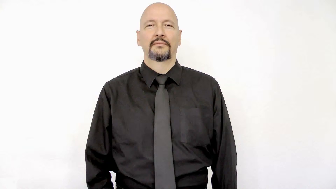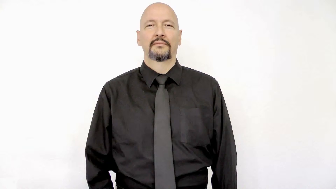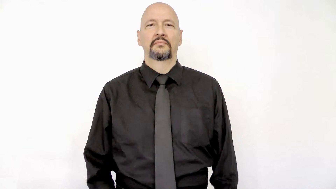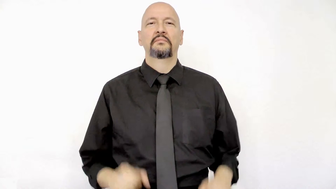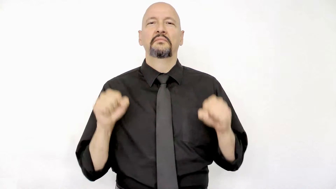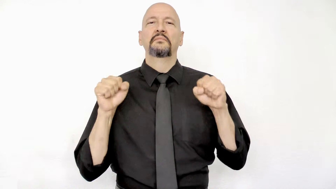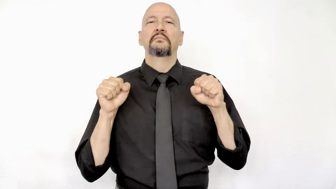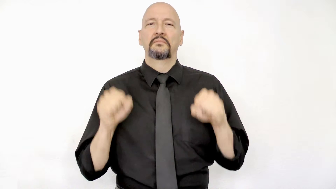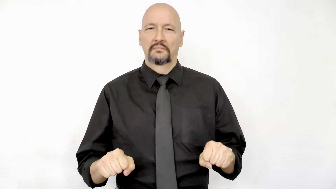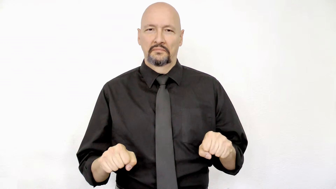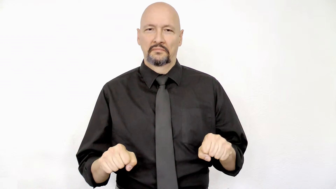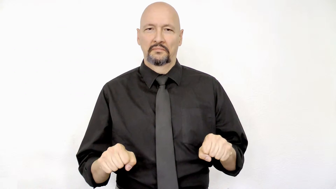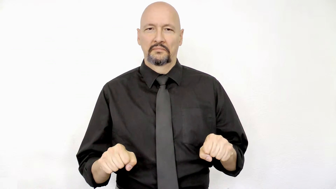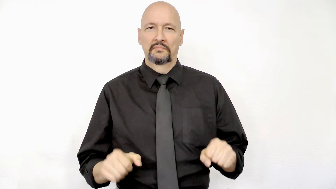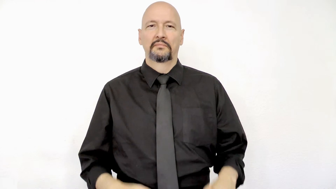can